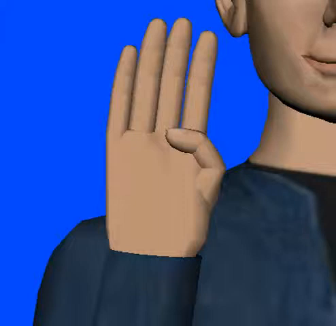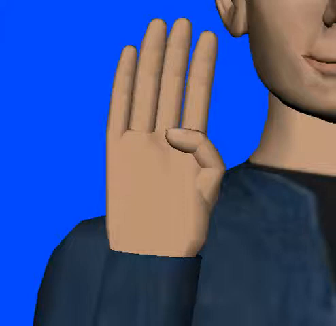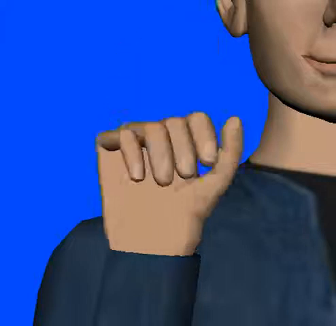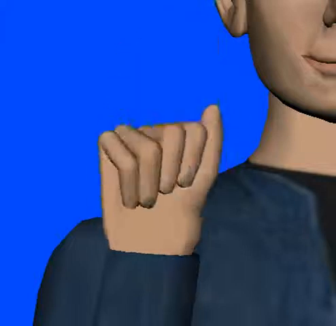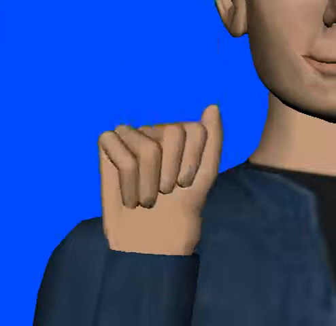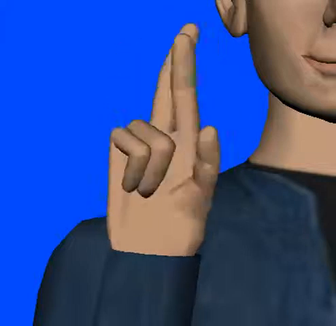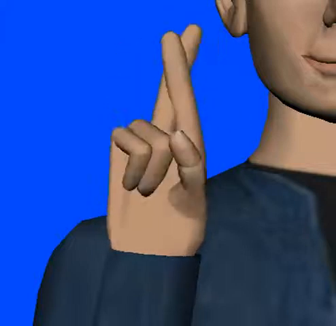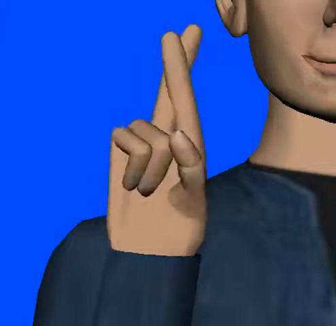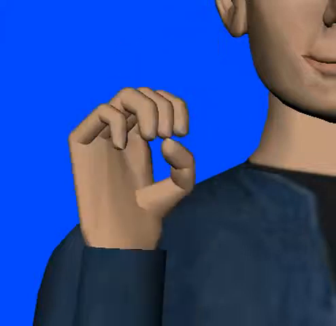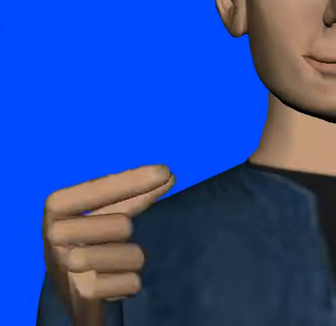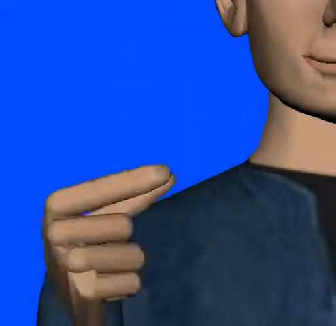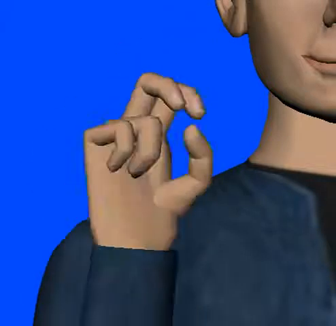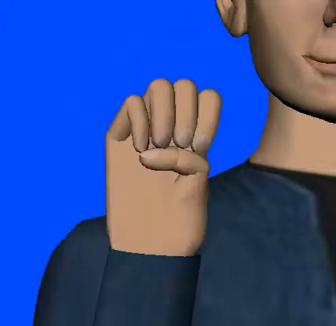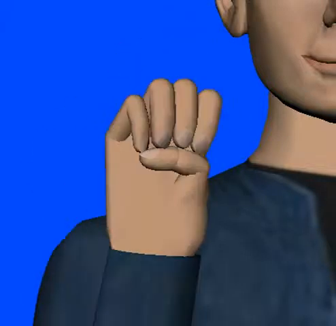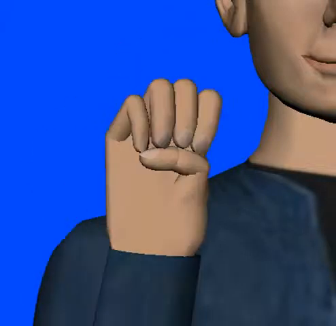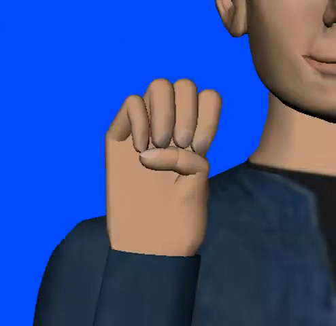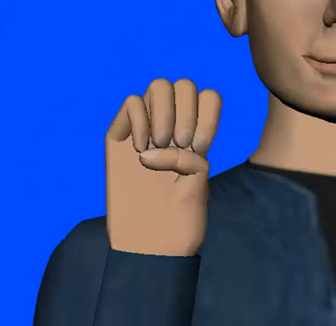barge-boat